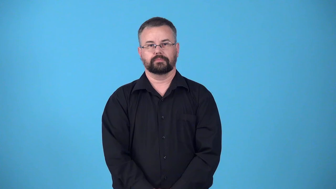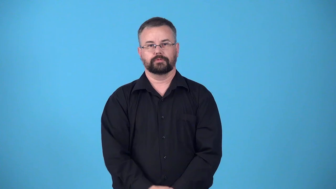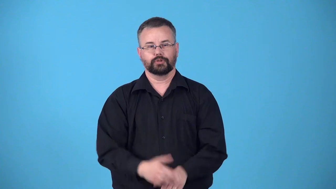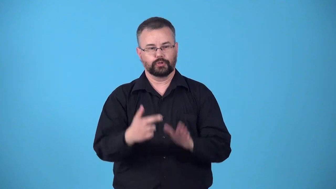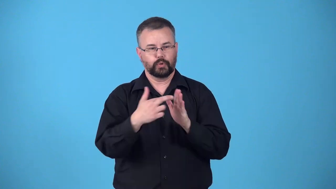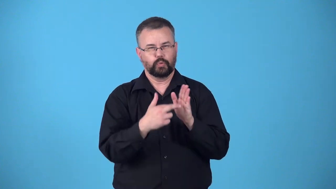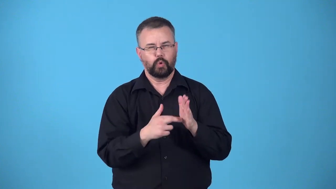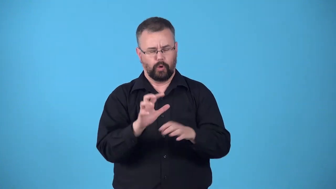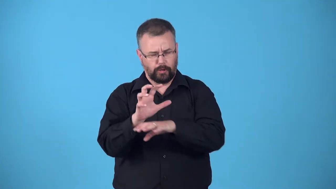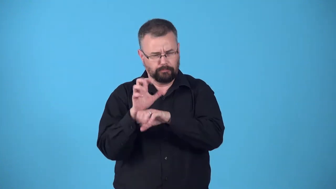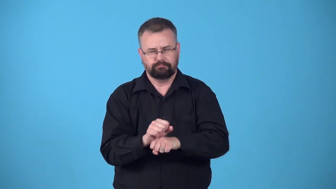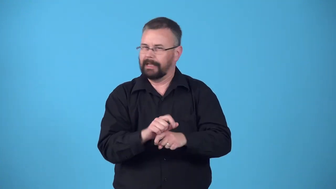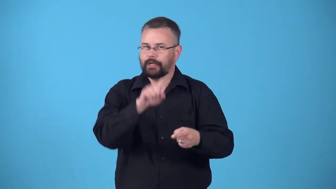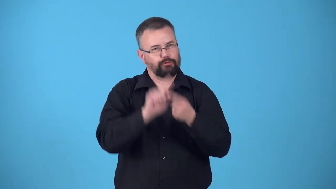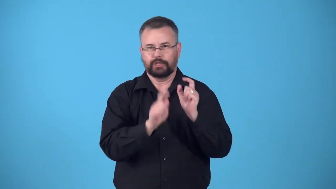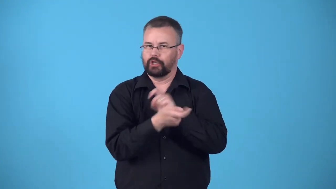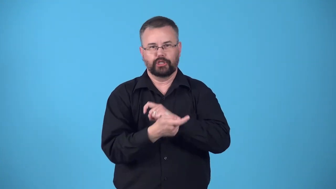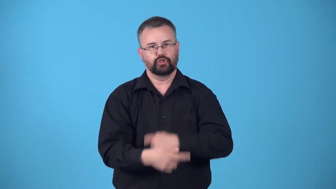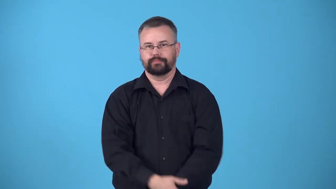etched in stone